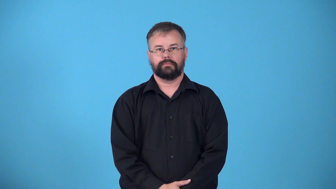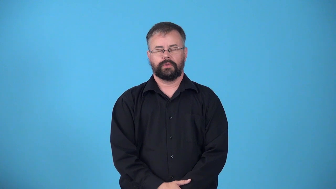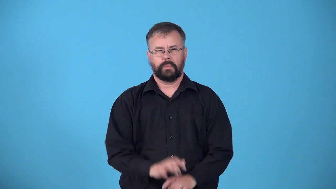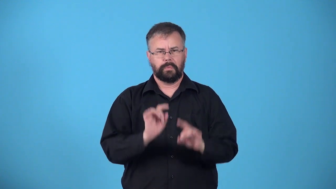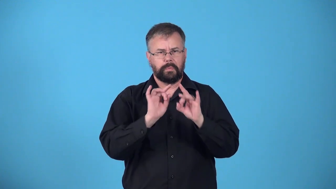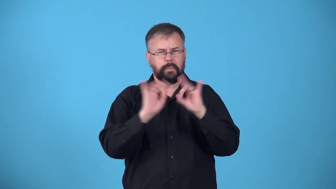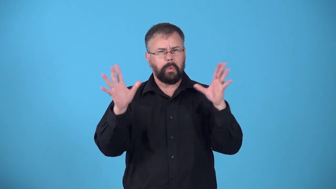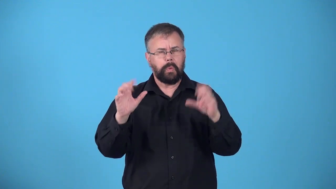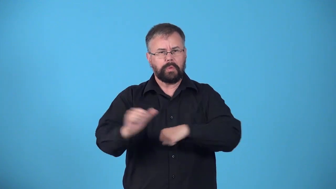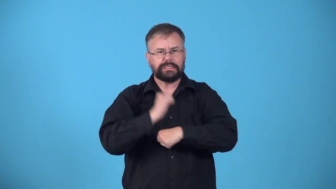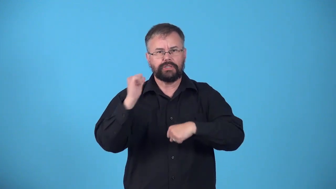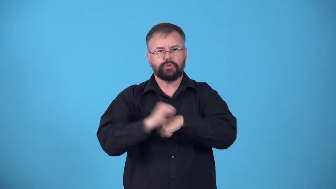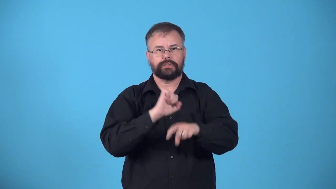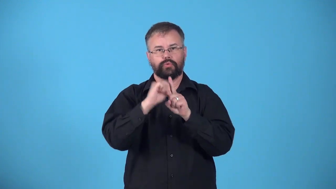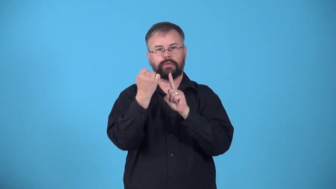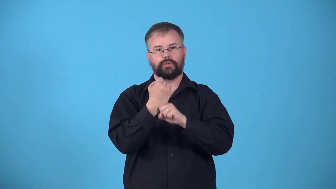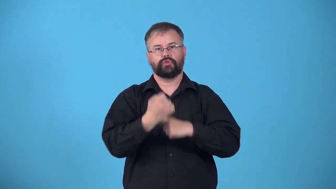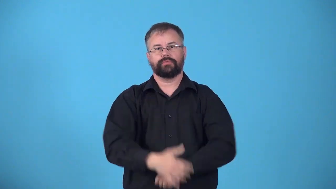precarious